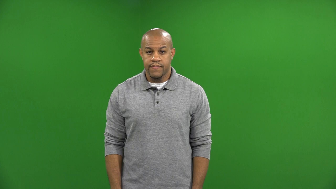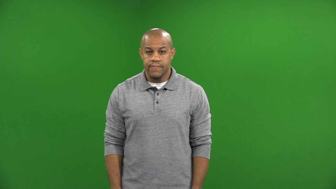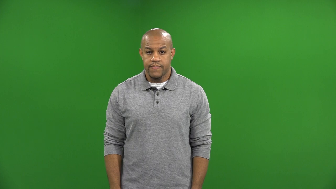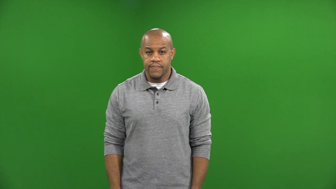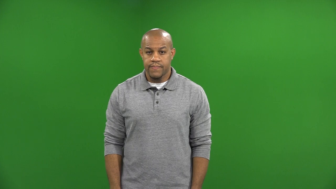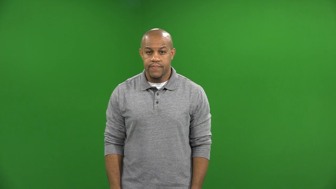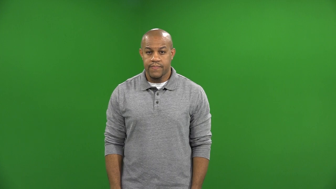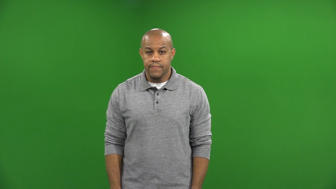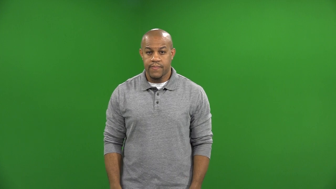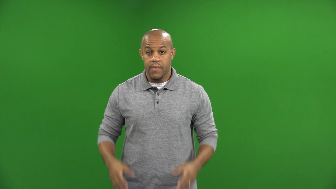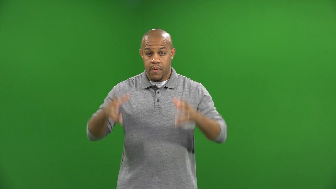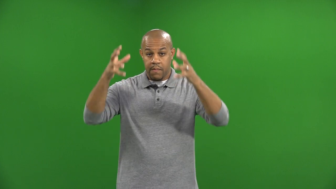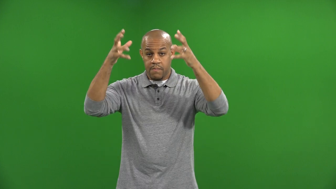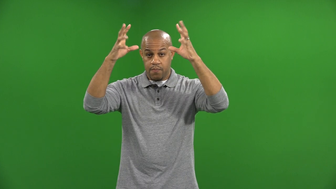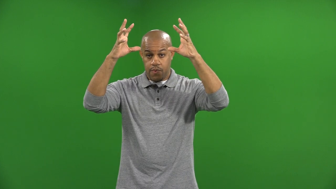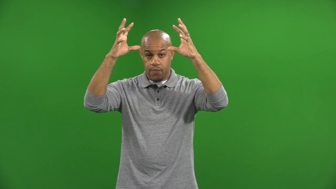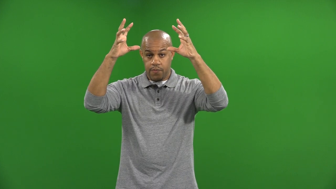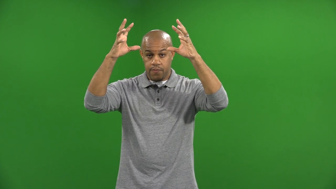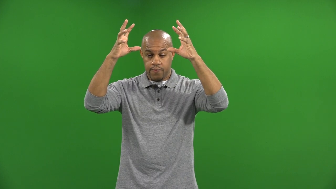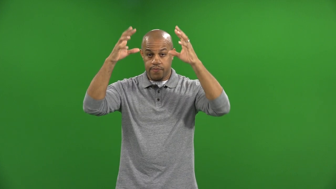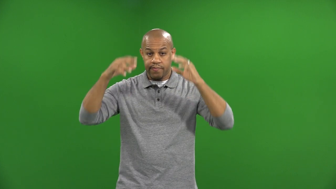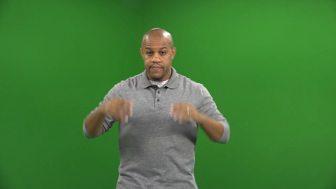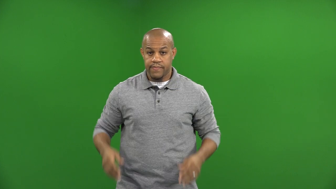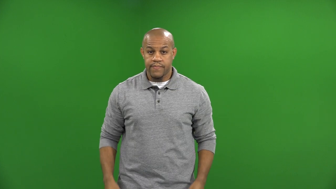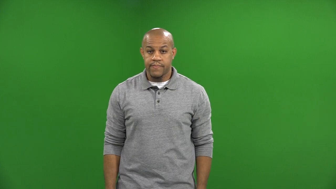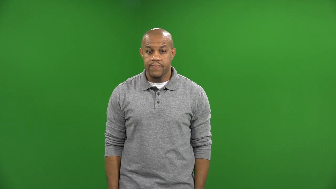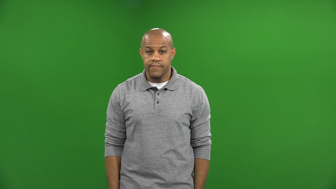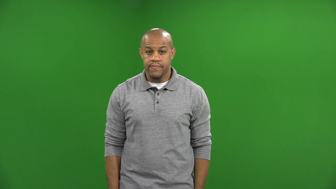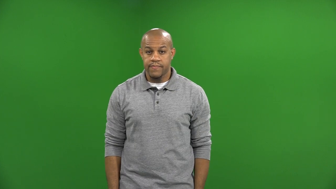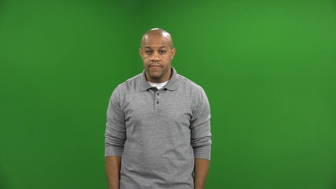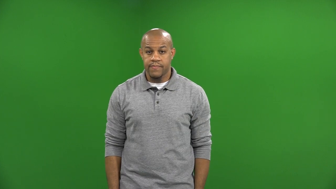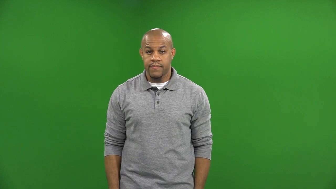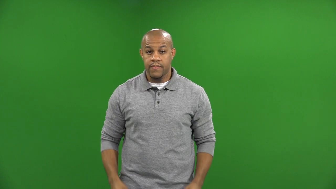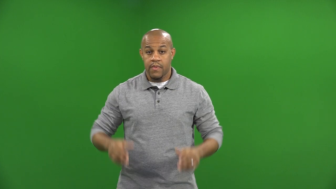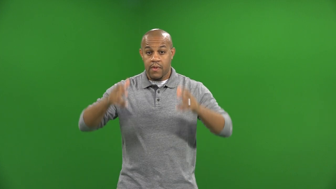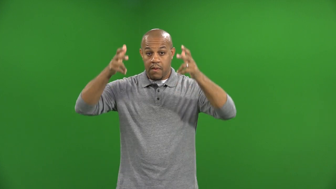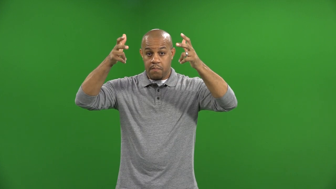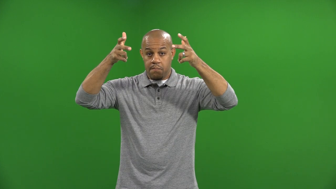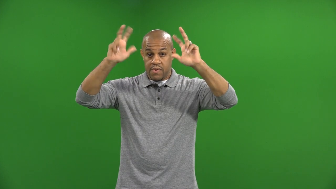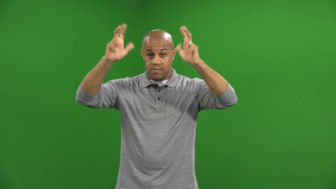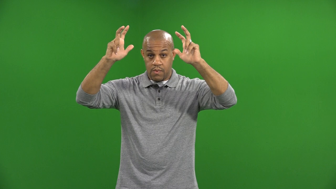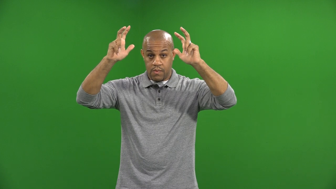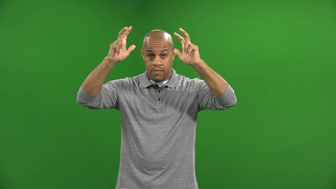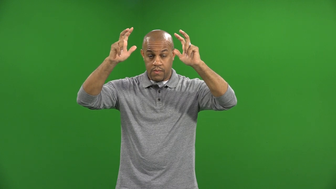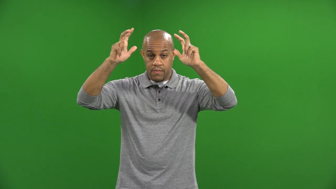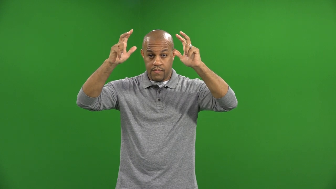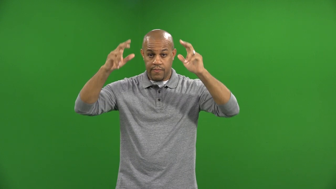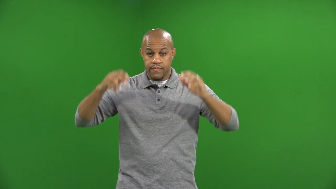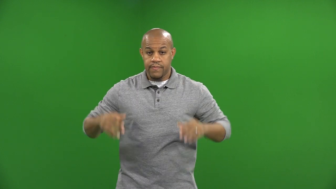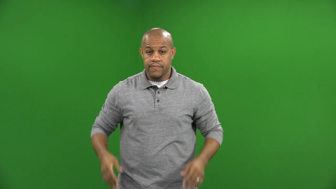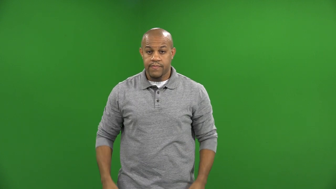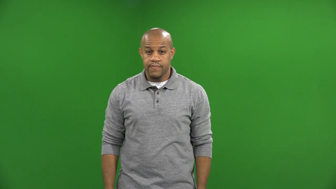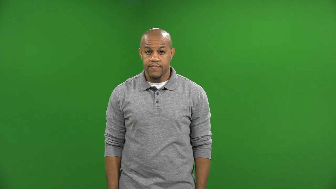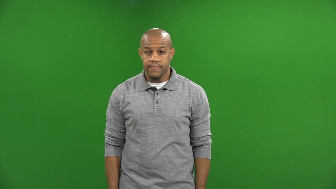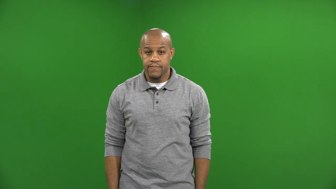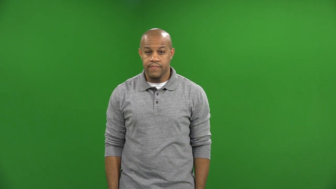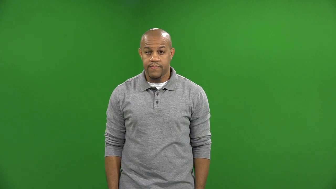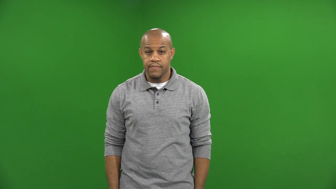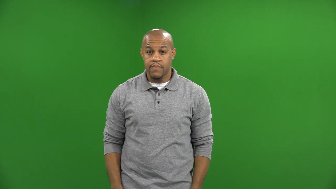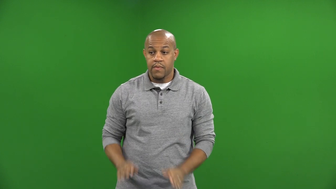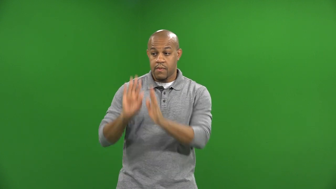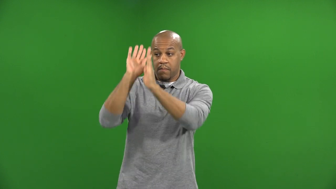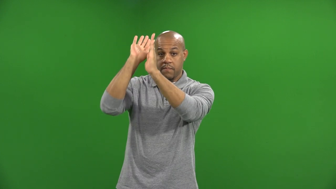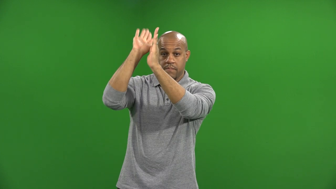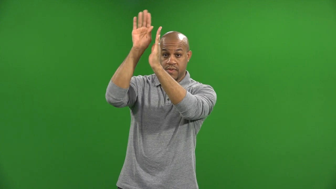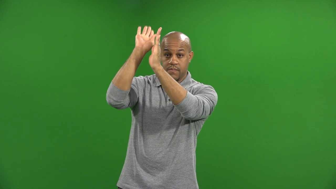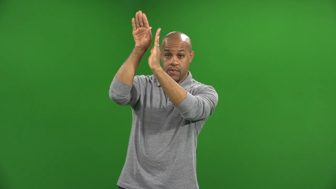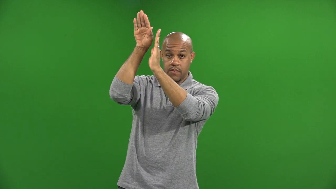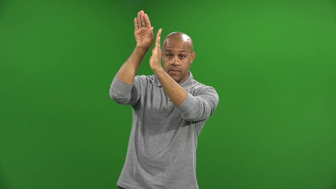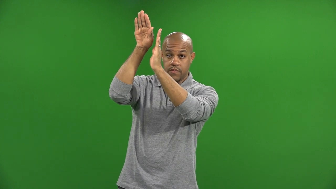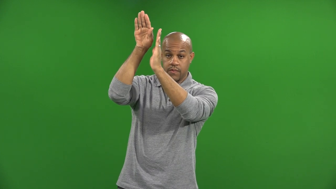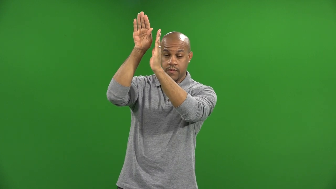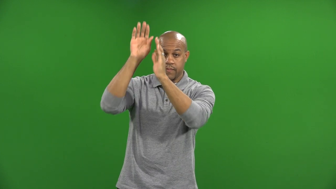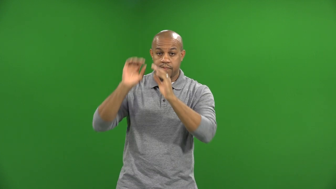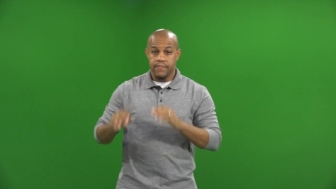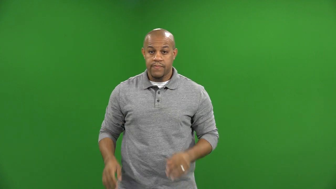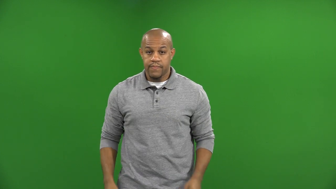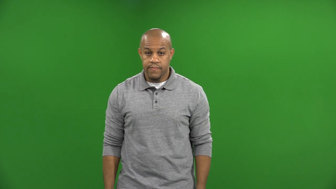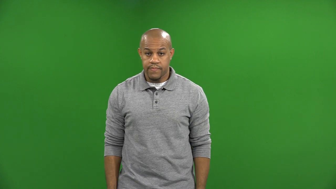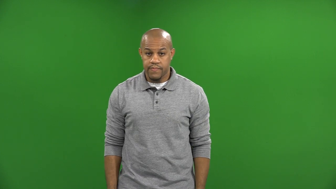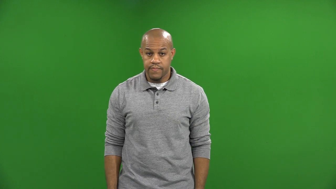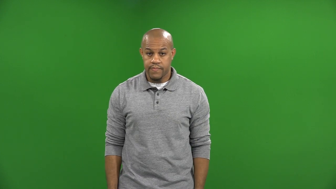Basketball